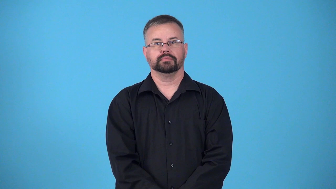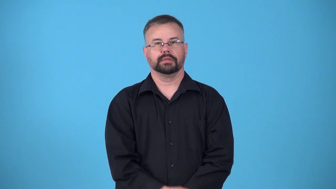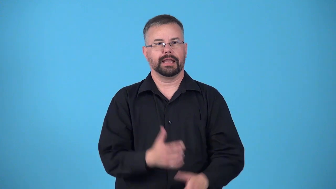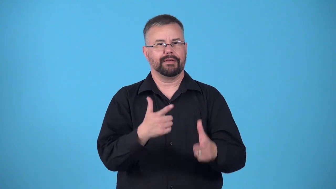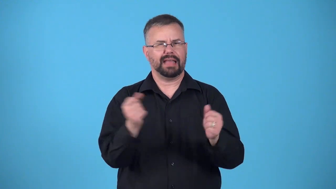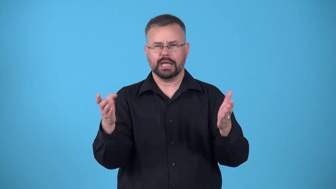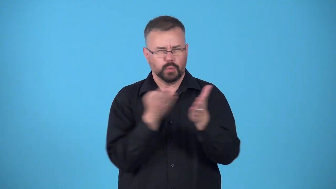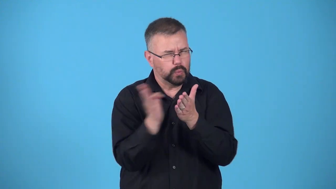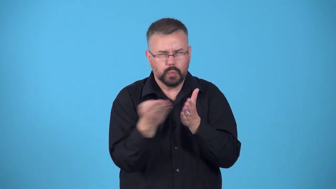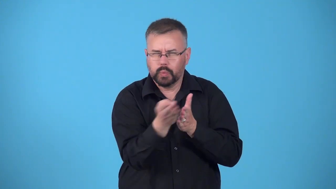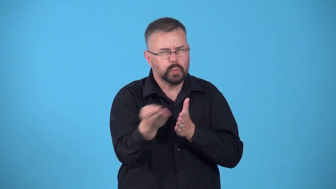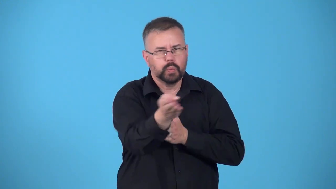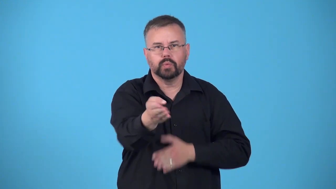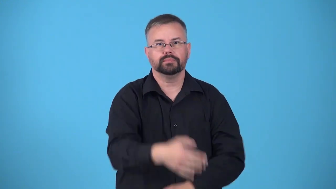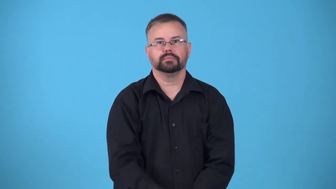slice-move fast